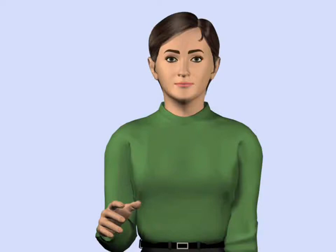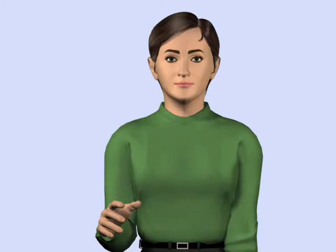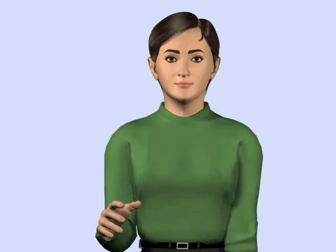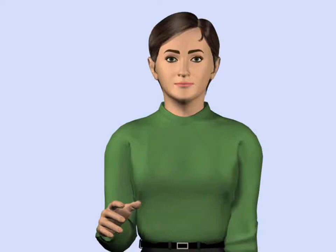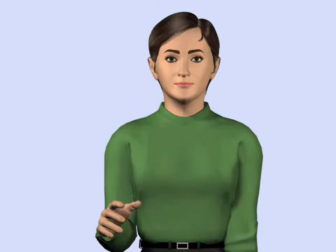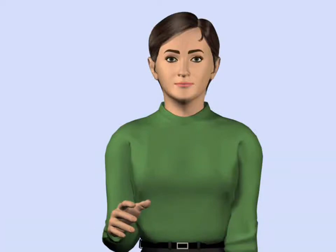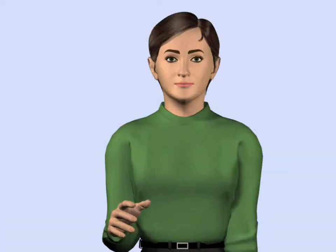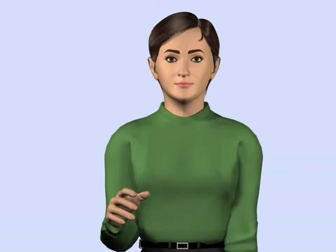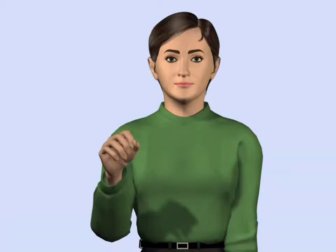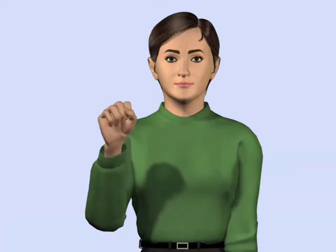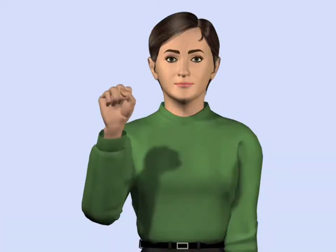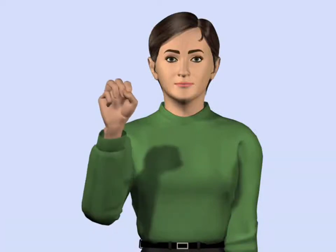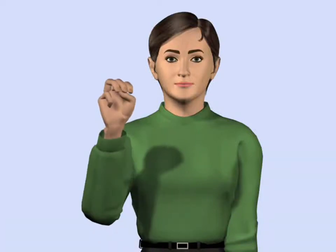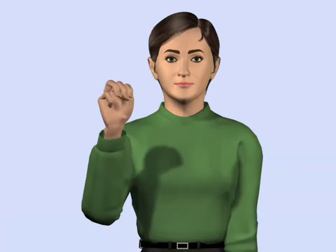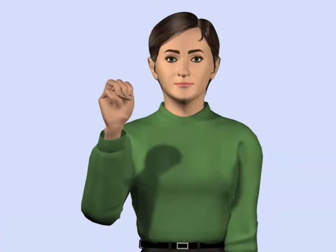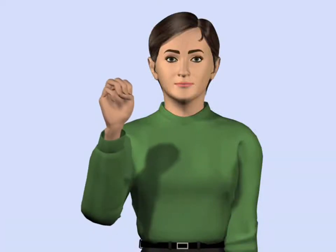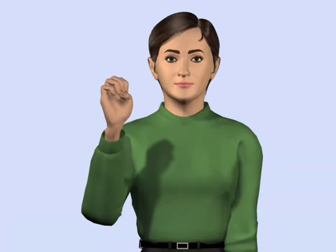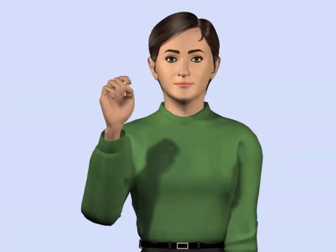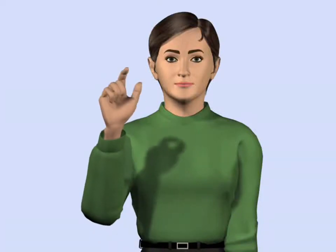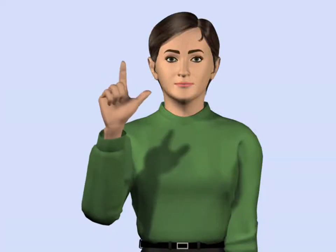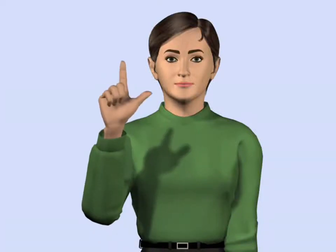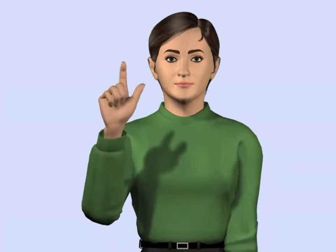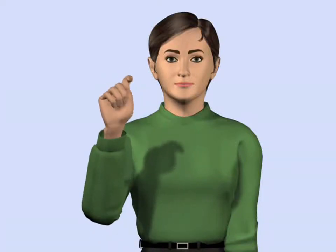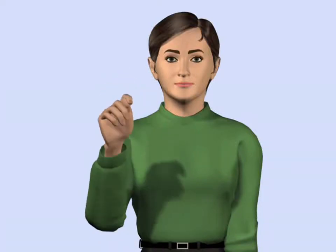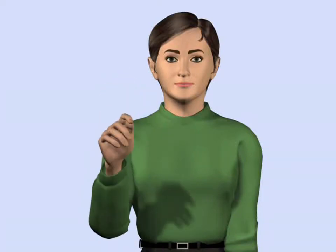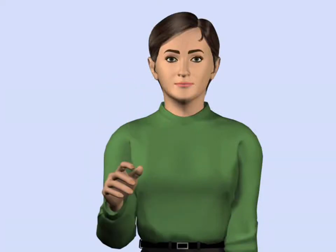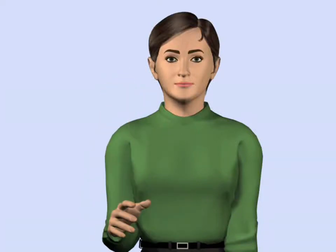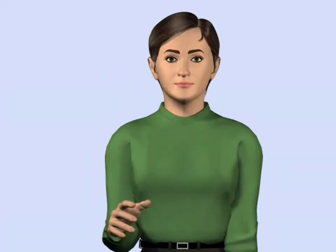smelt